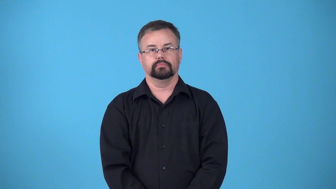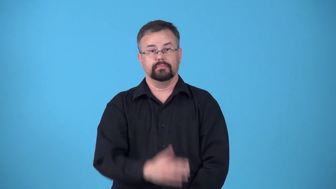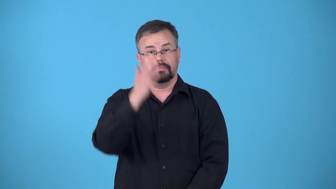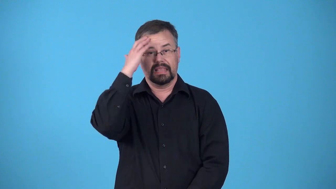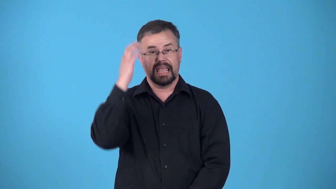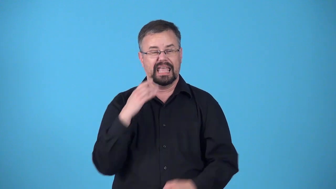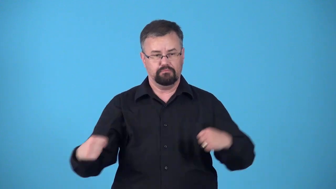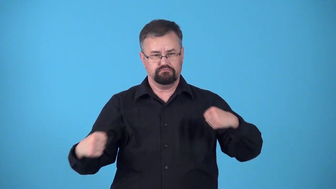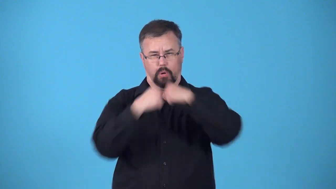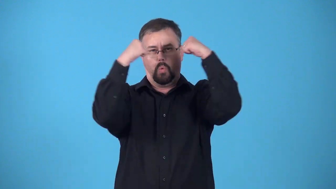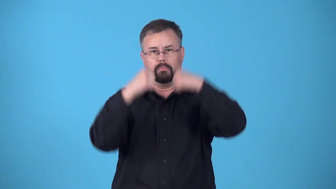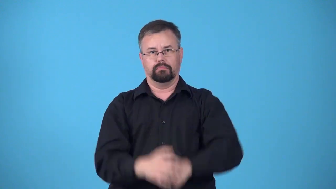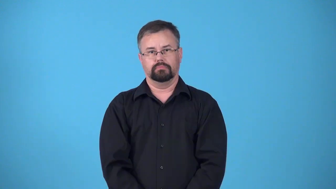headbutt, butt heads